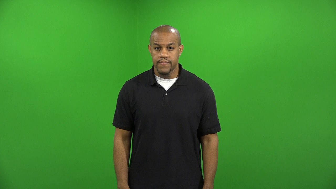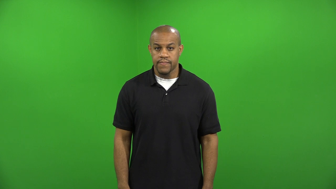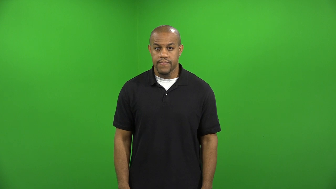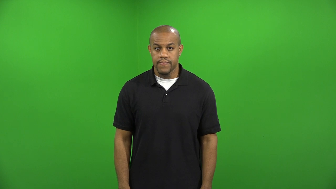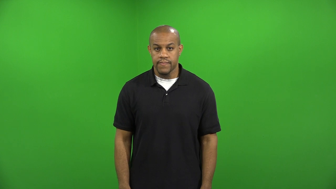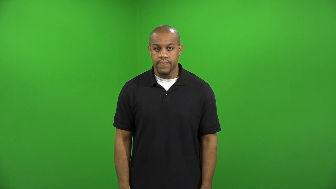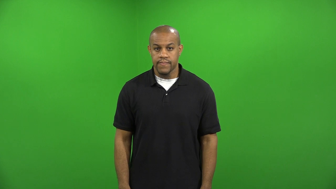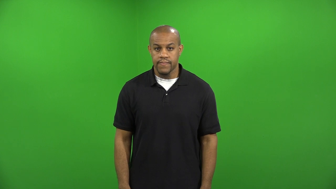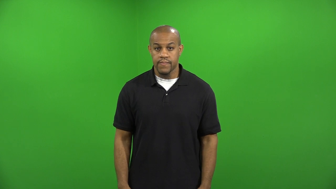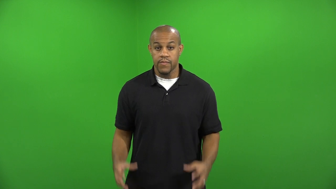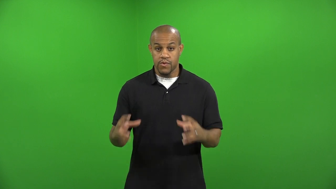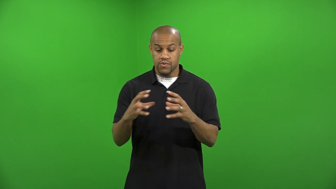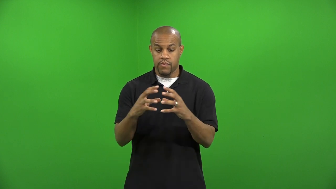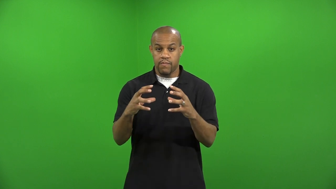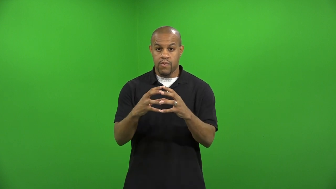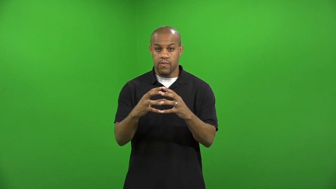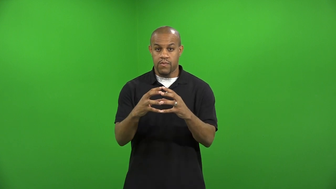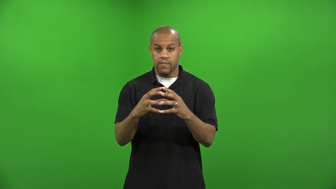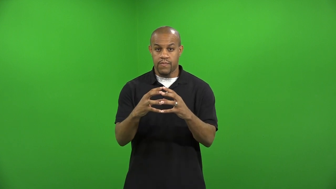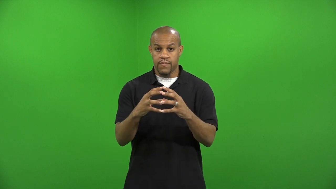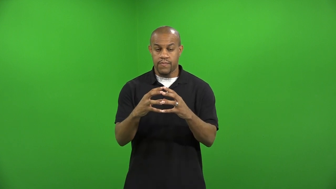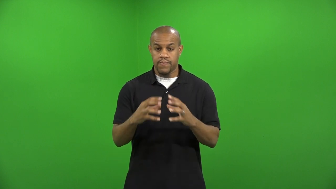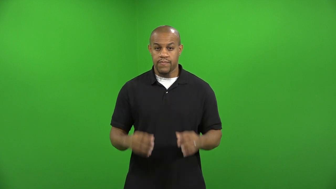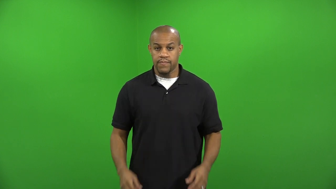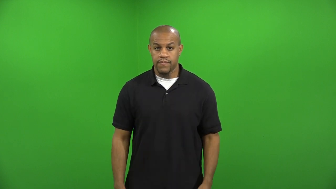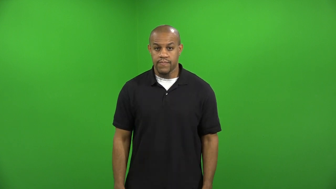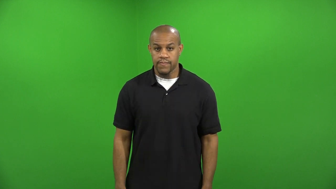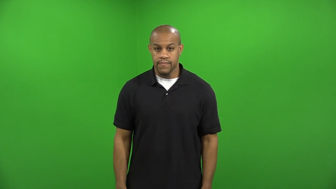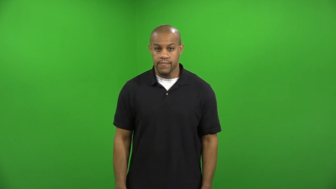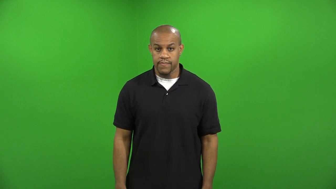Softball